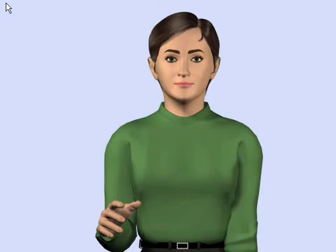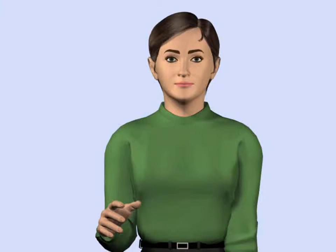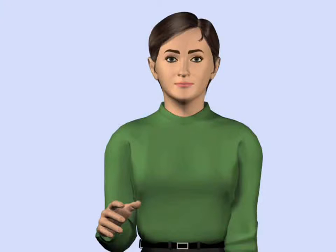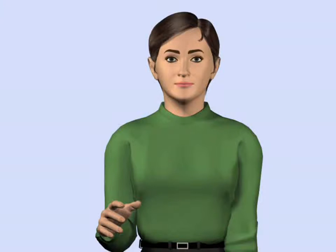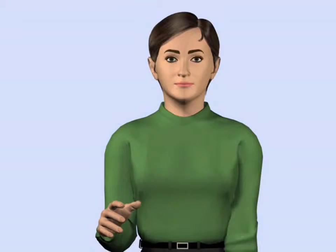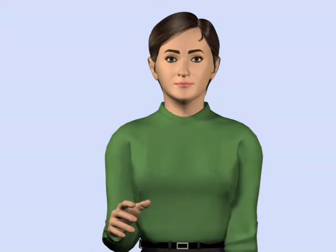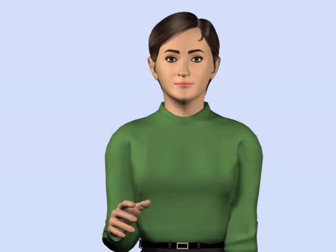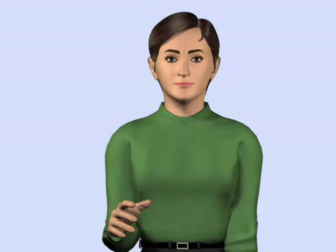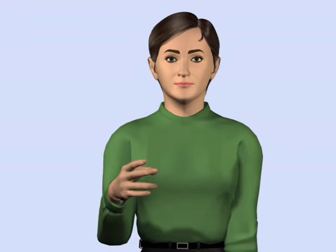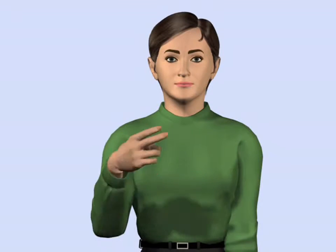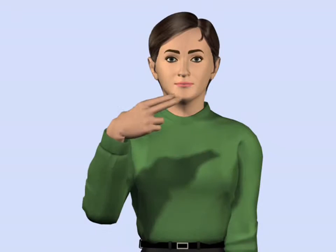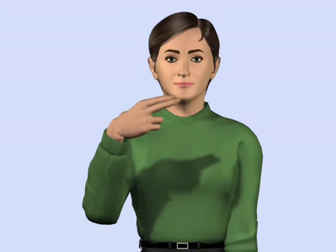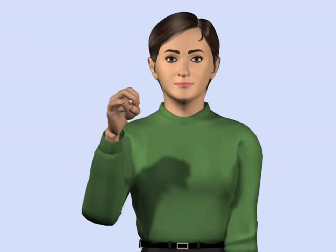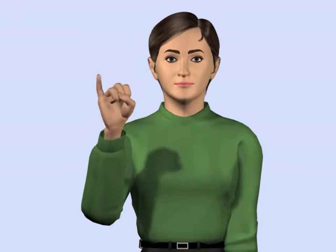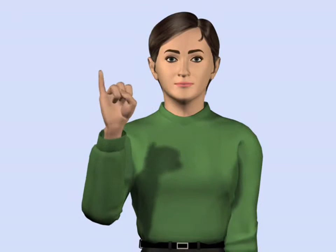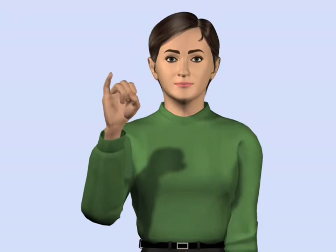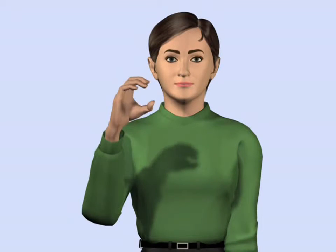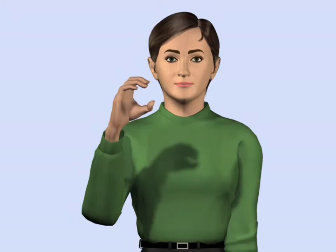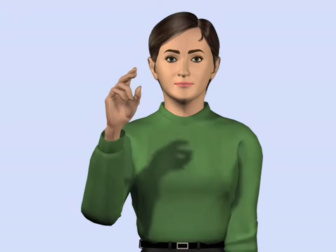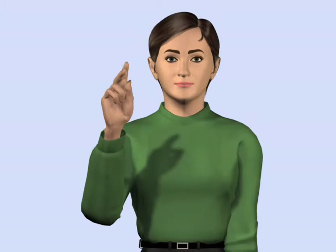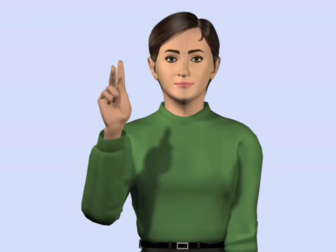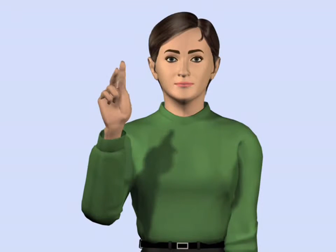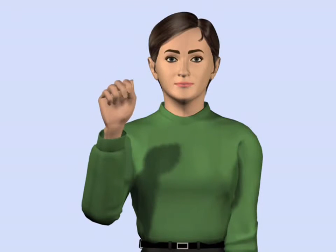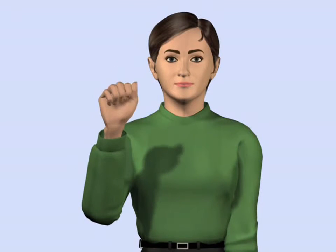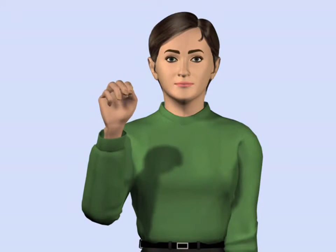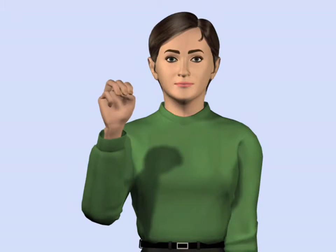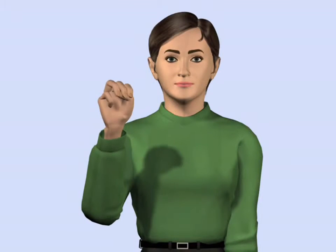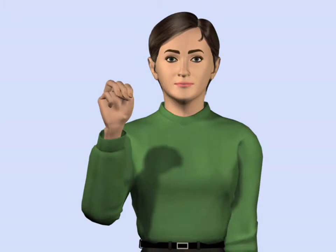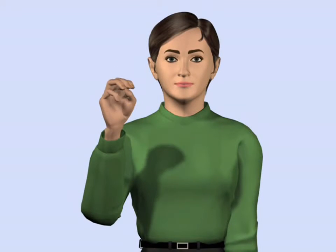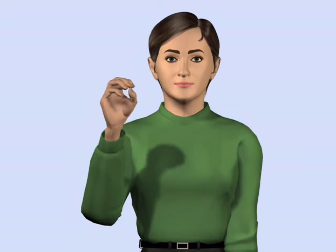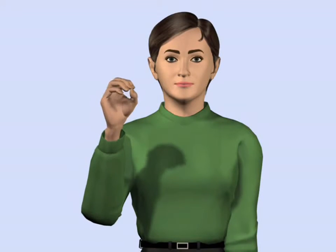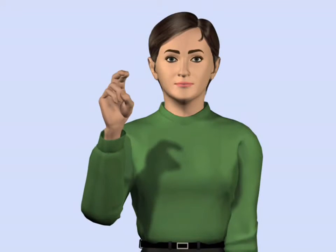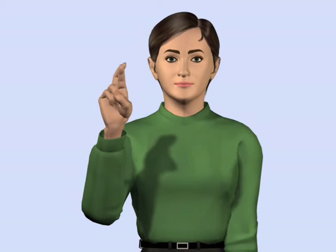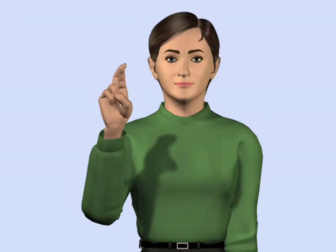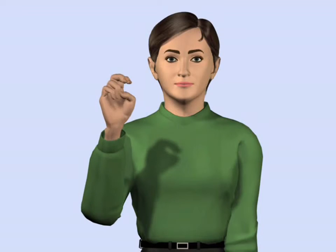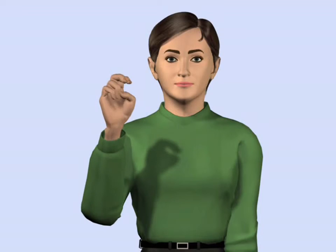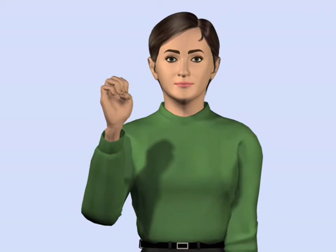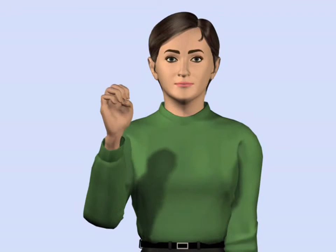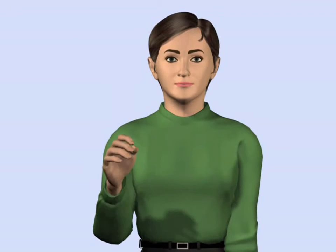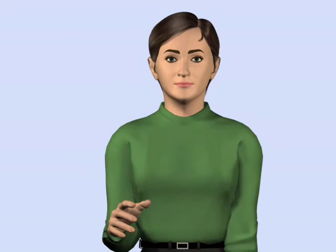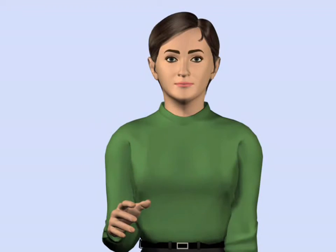hickamore